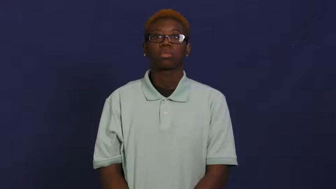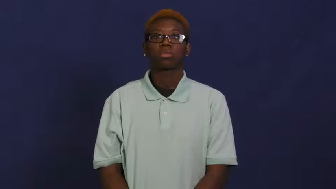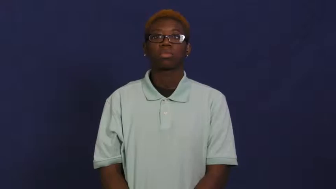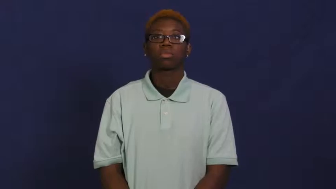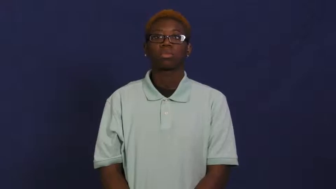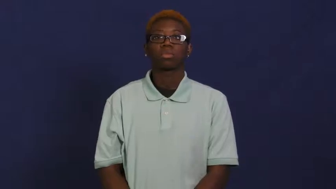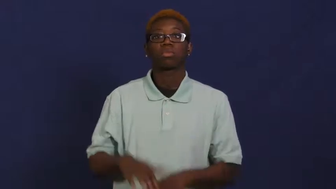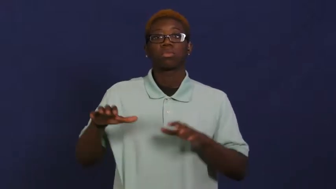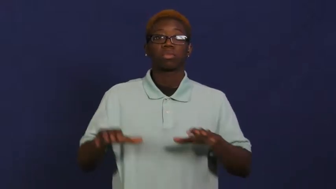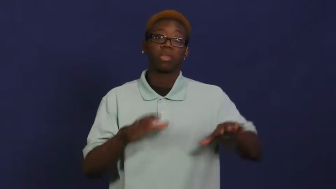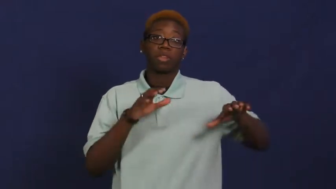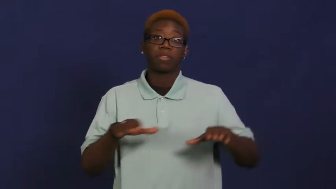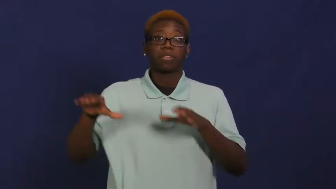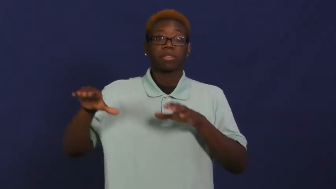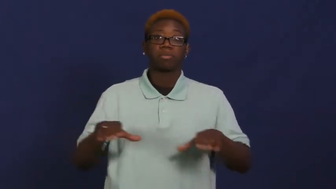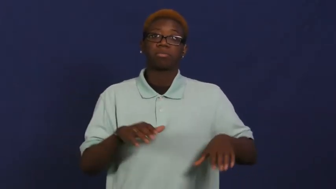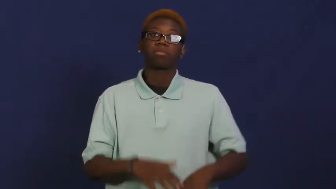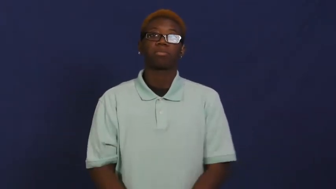do